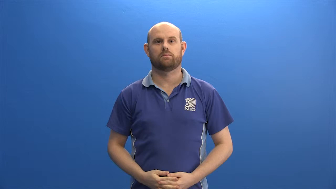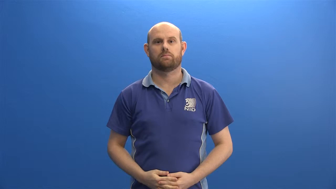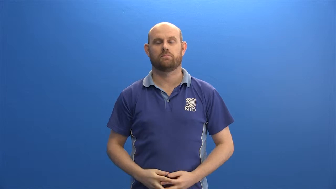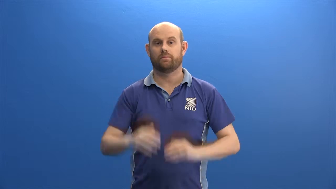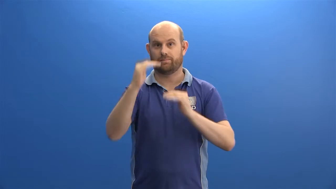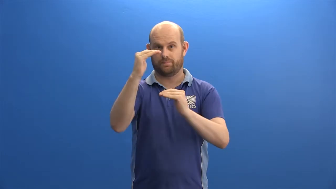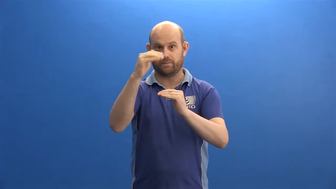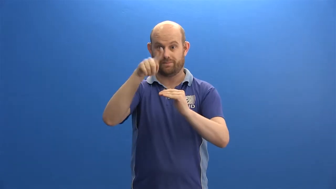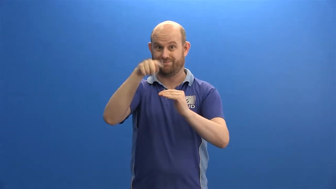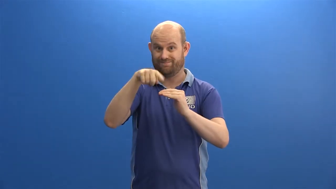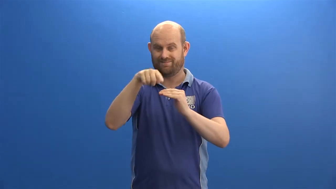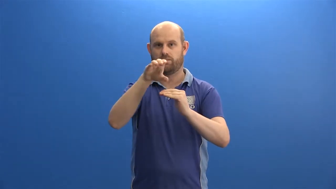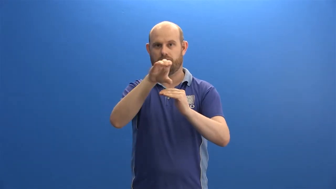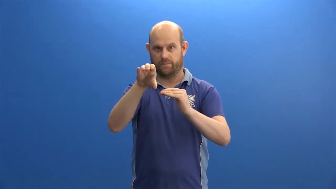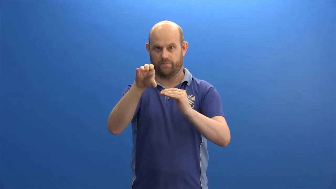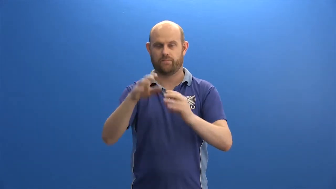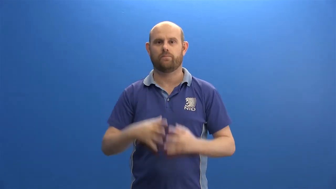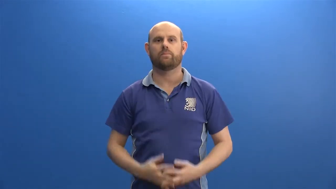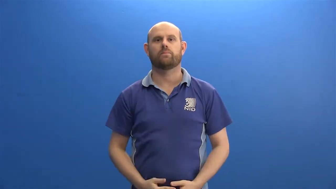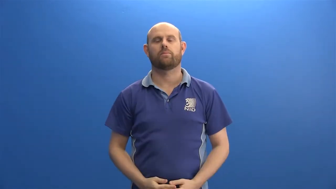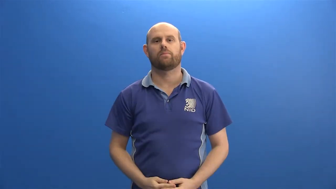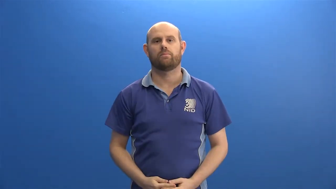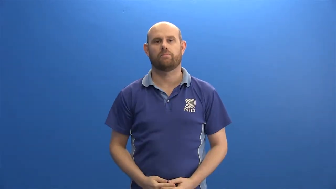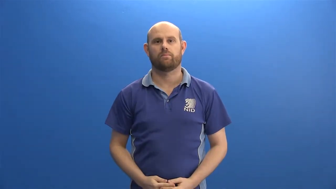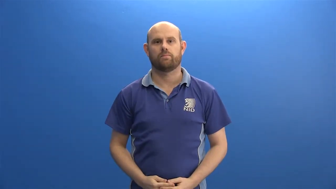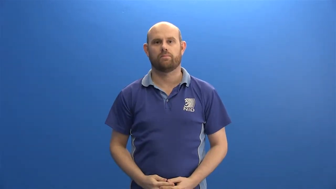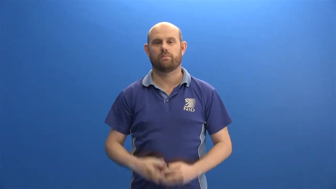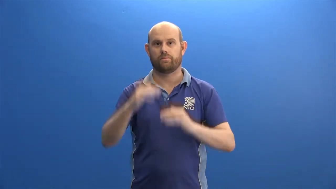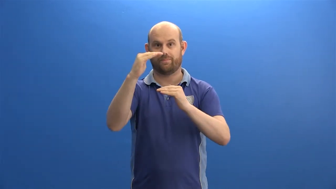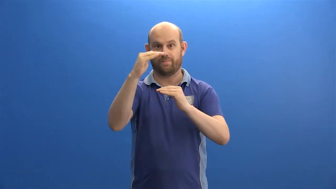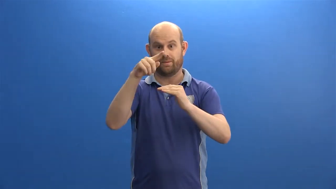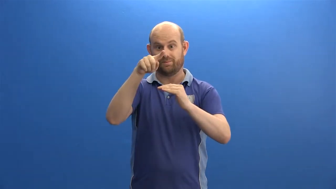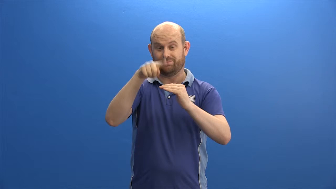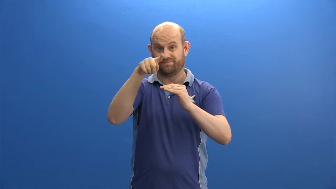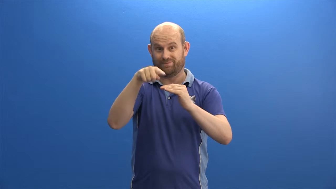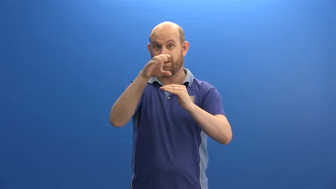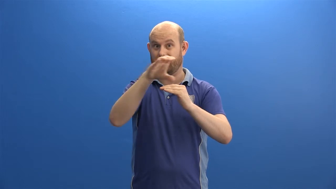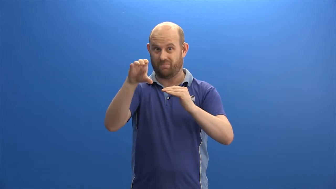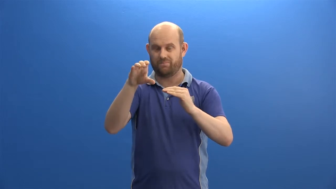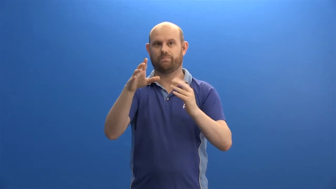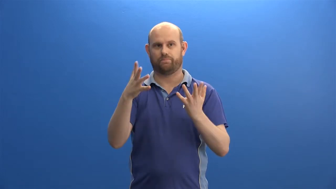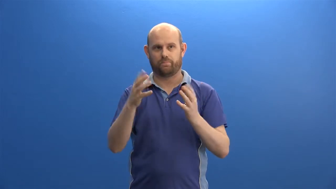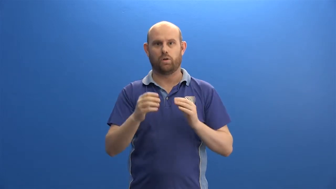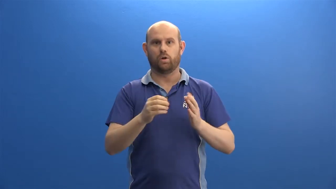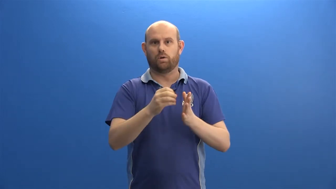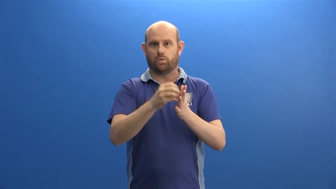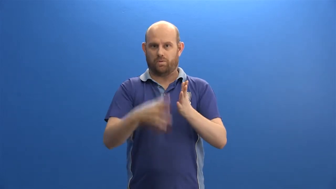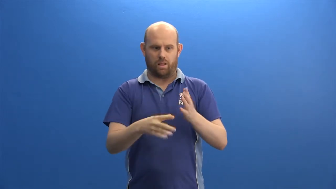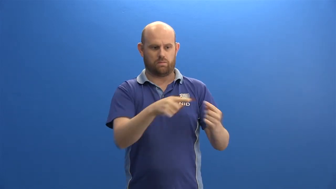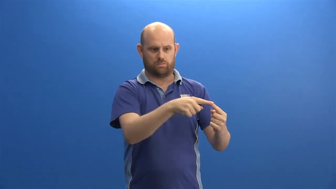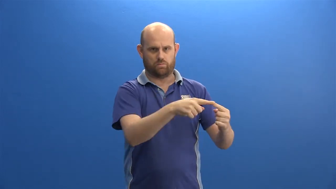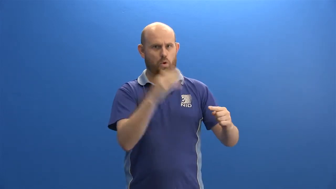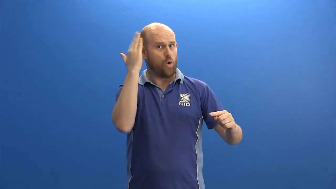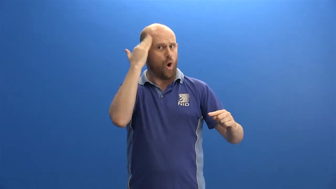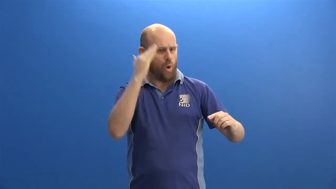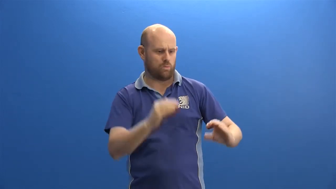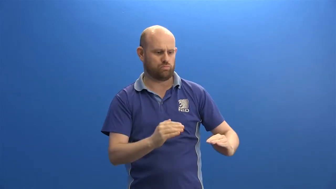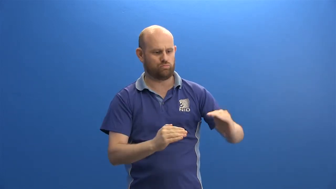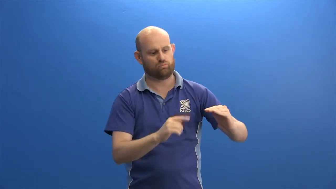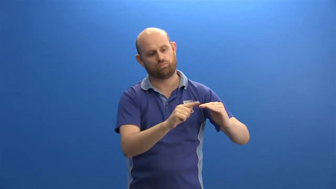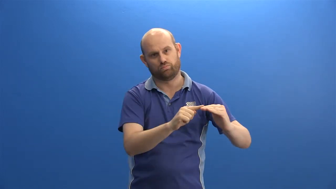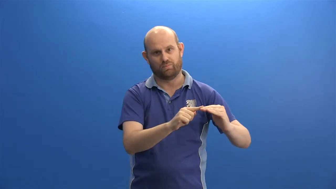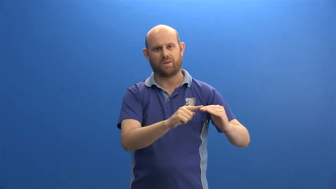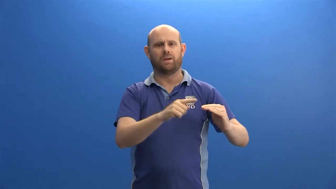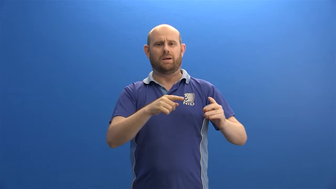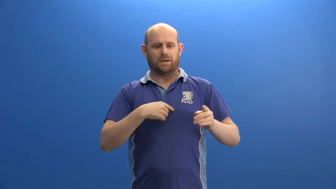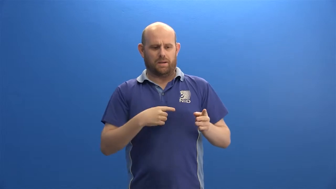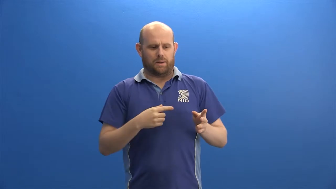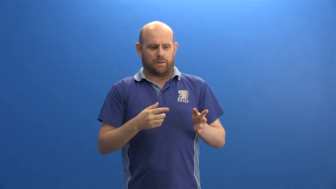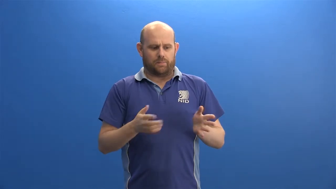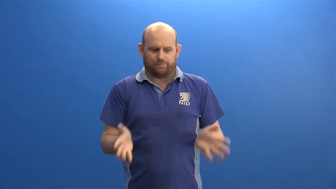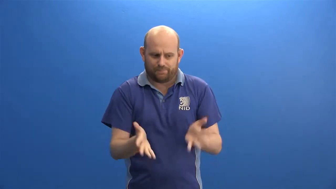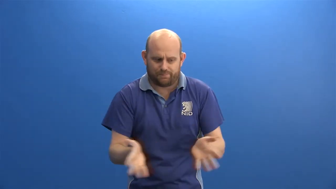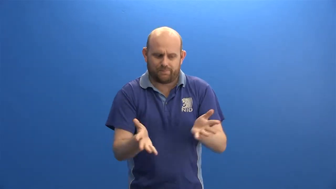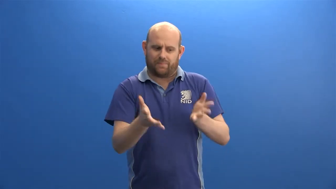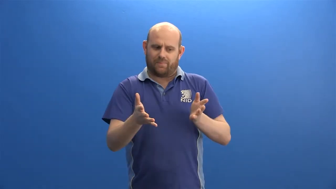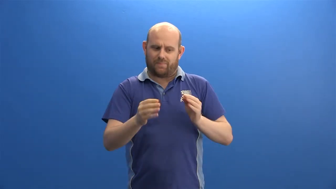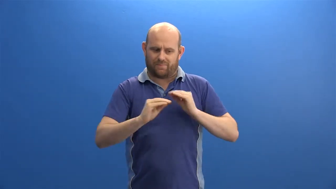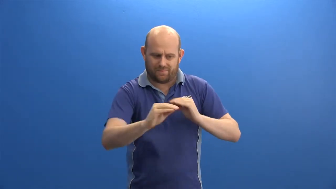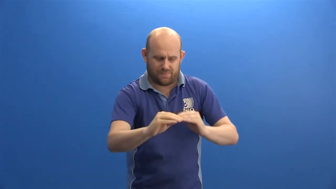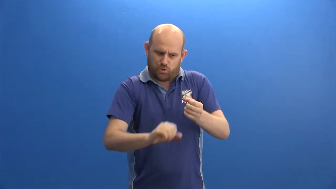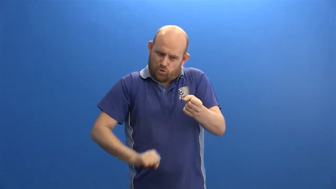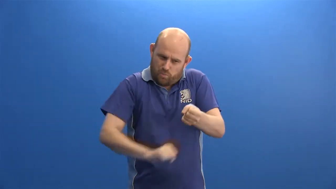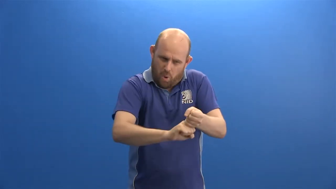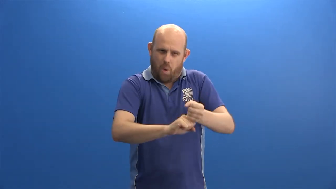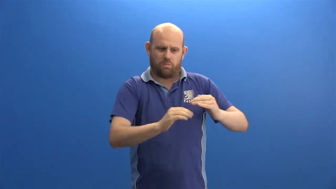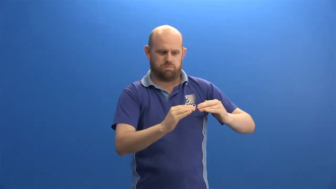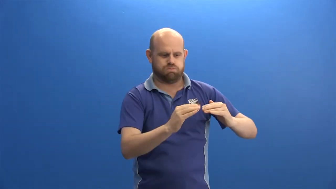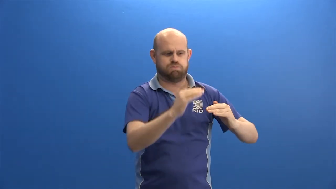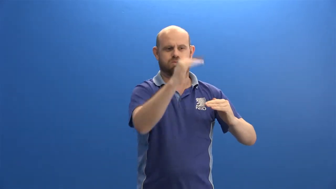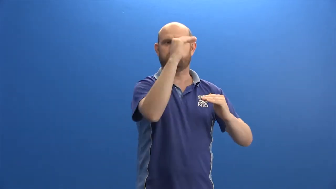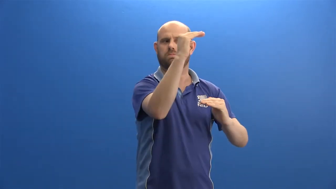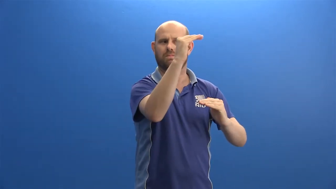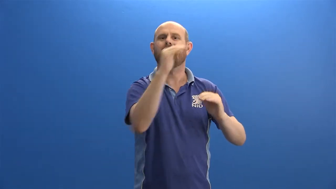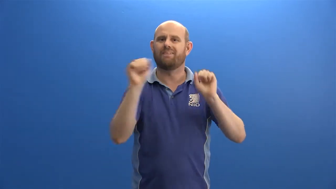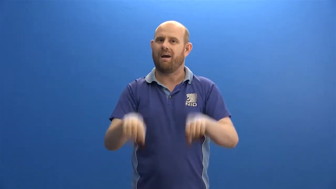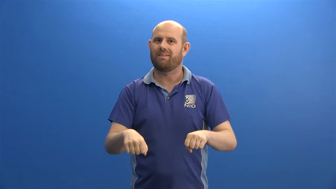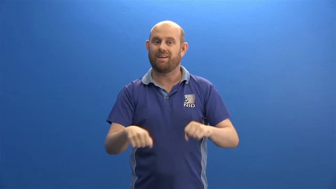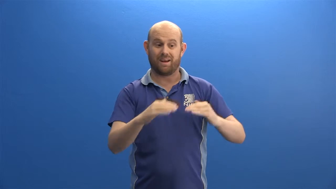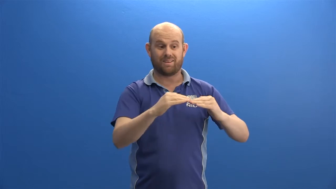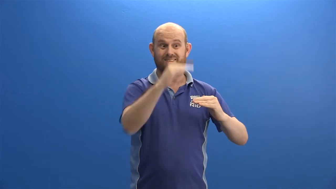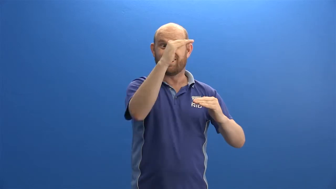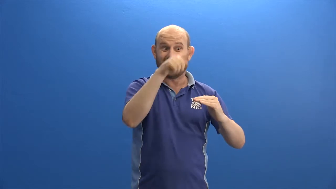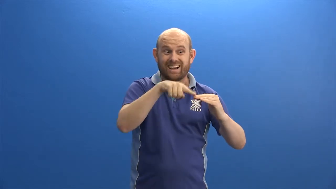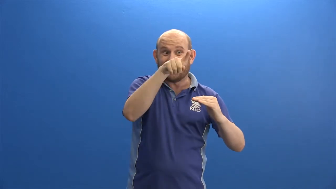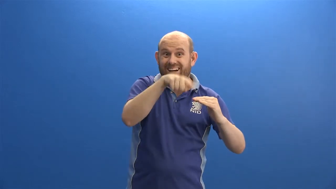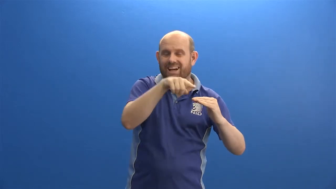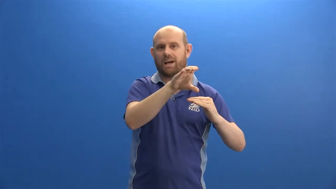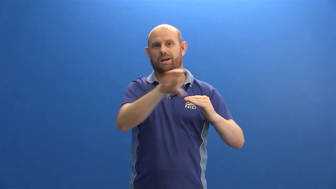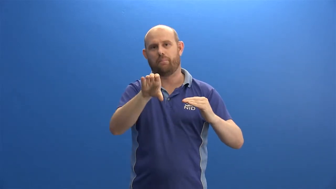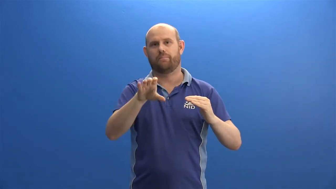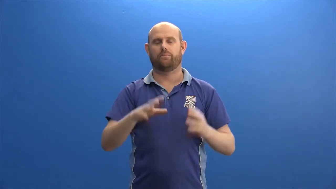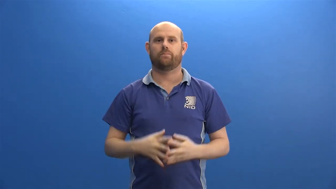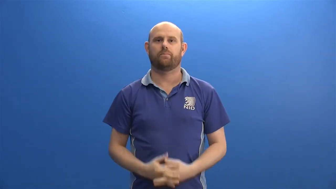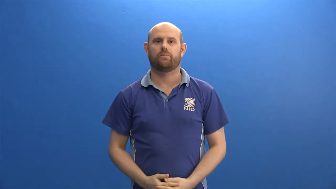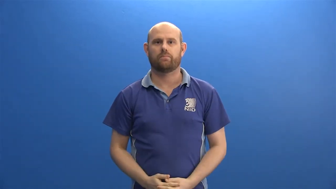Gap